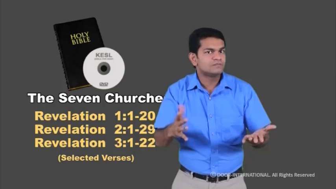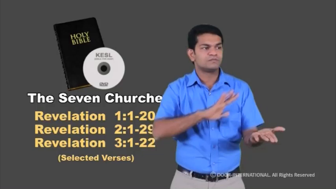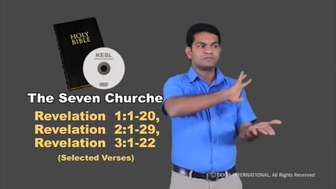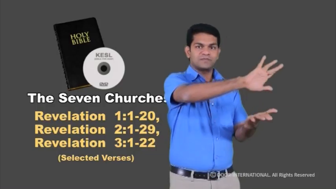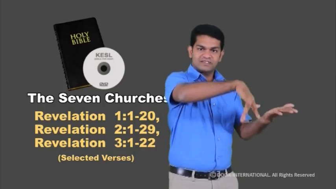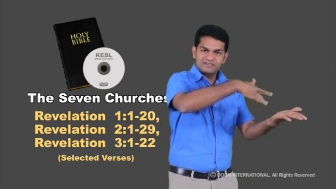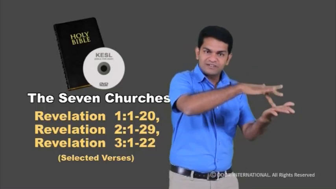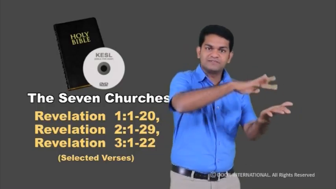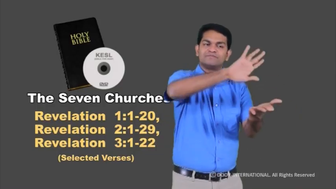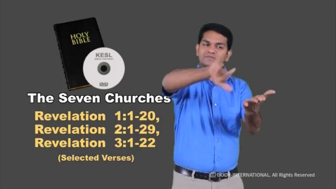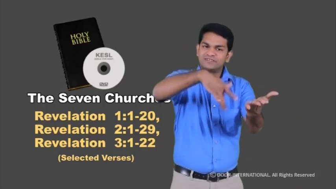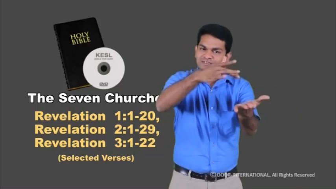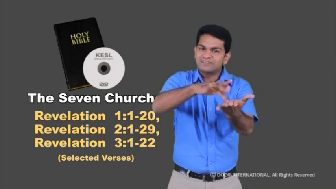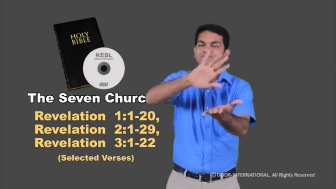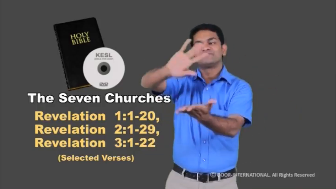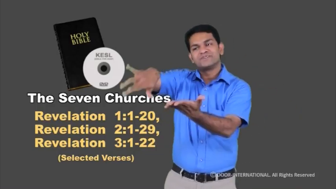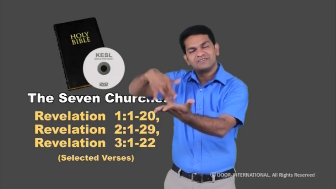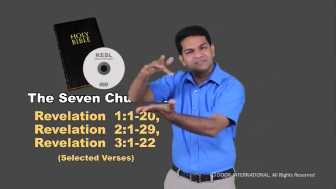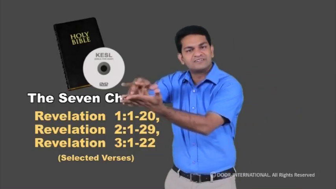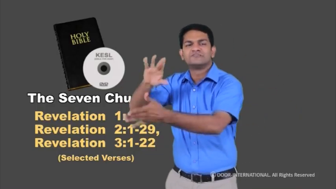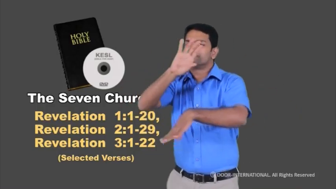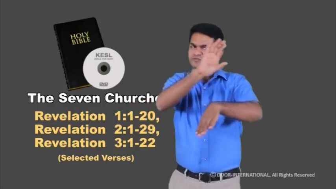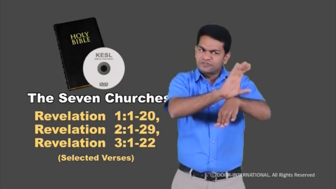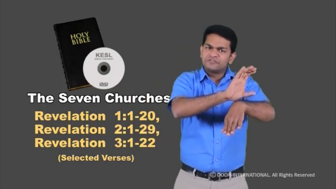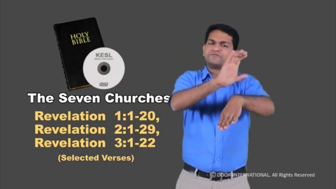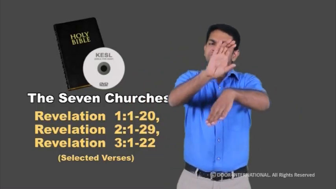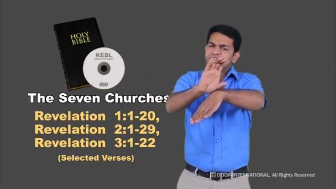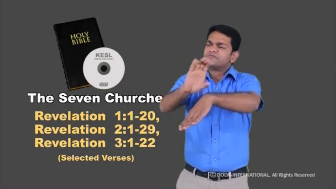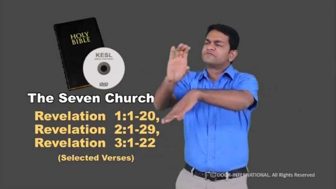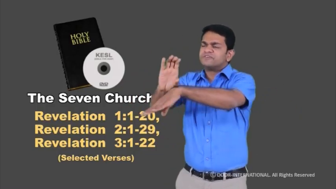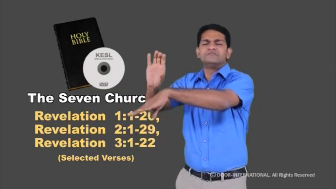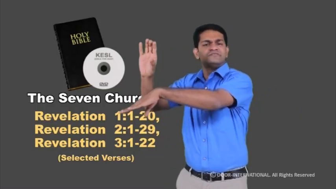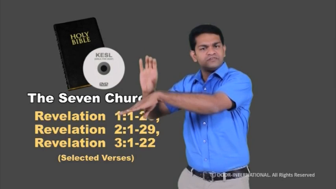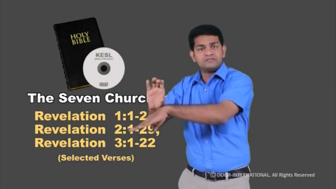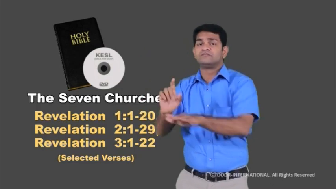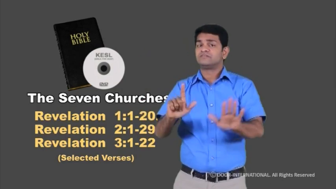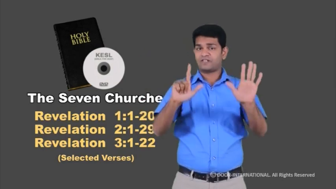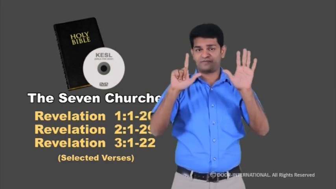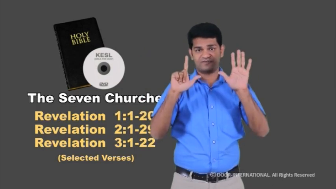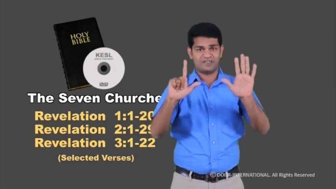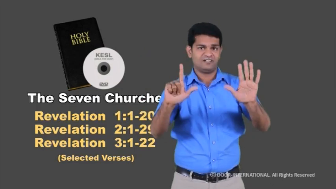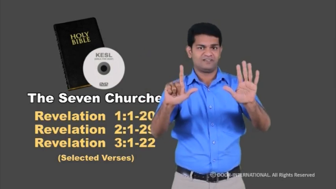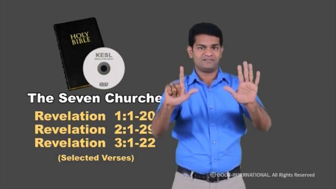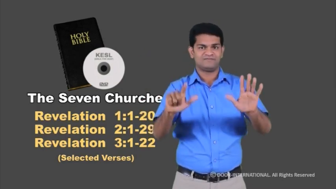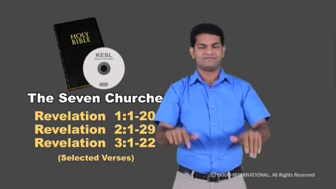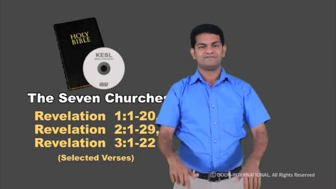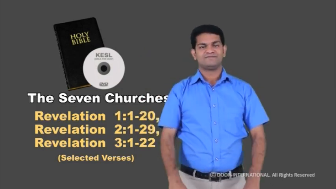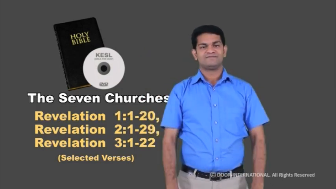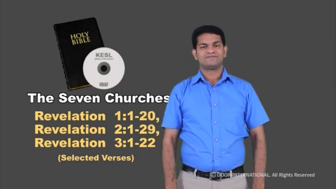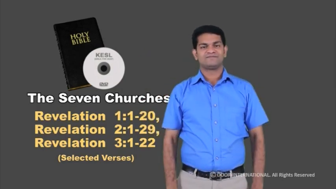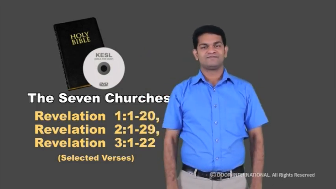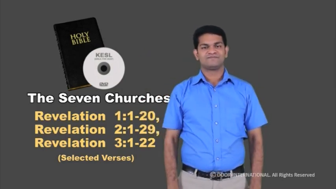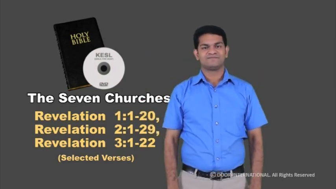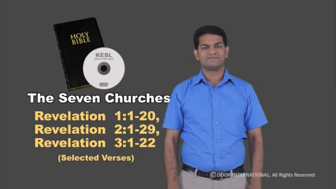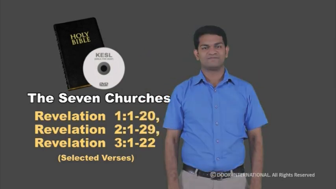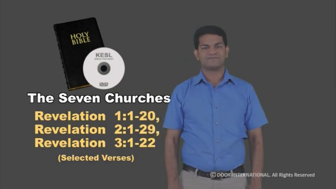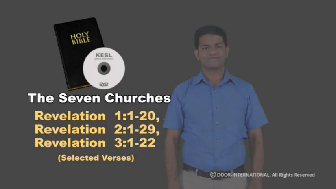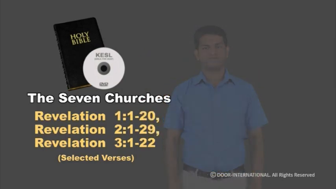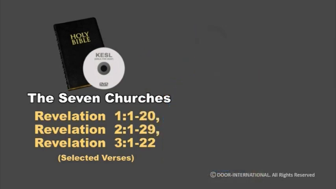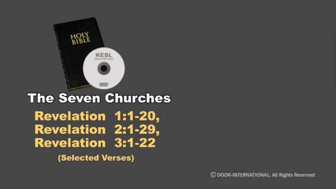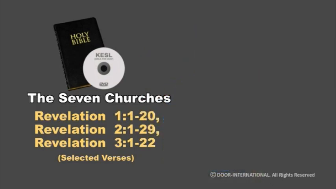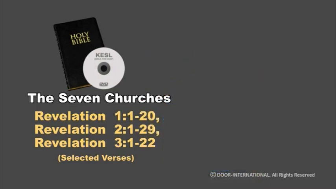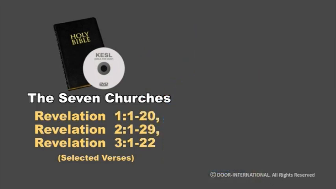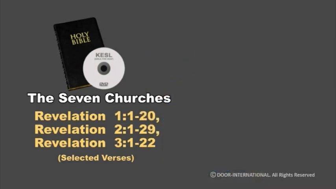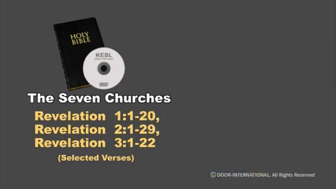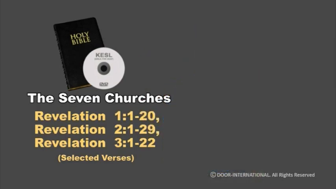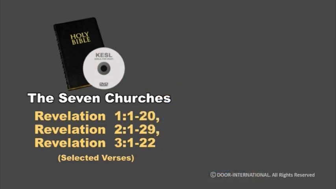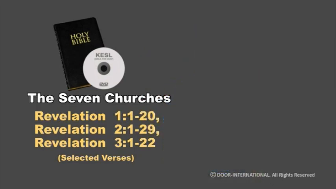The Seven Churches